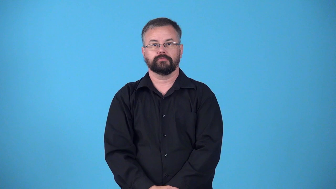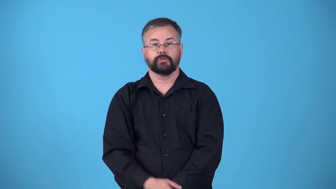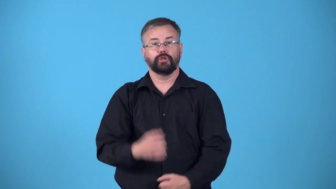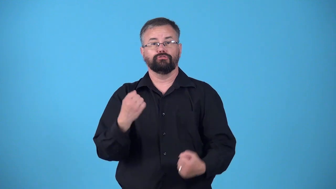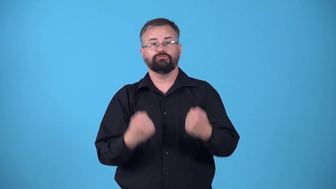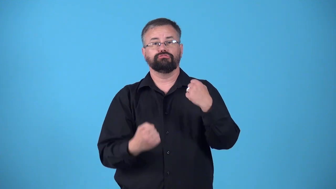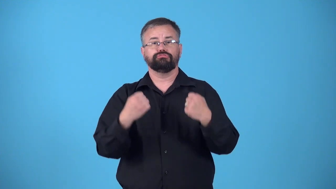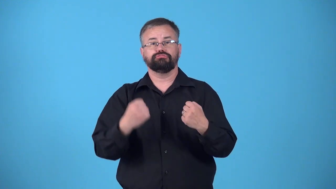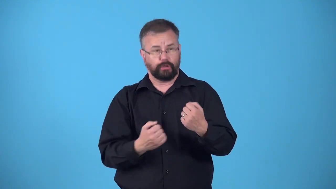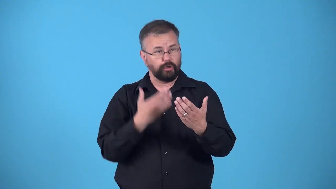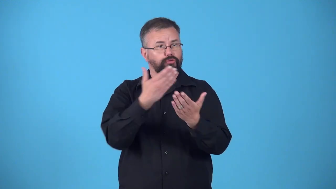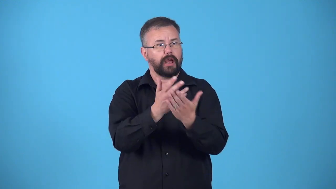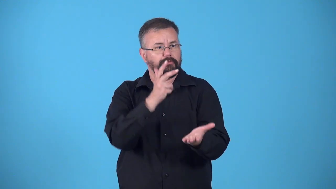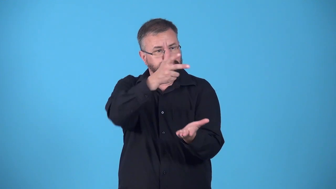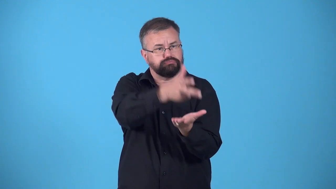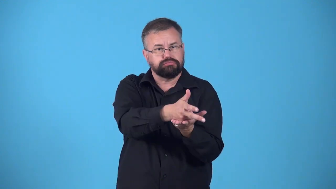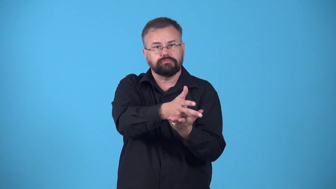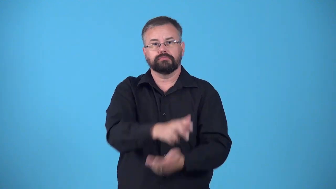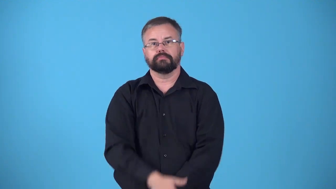drive up,drive in